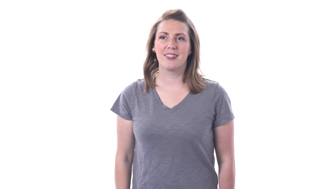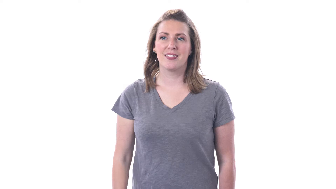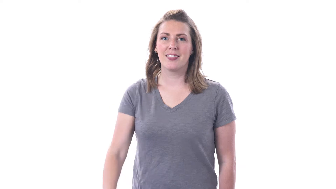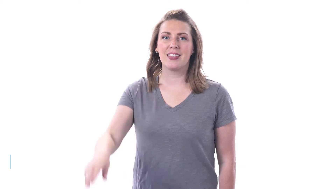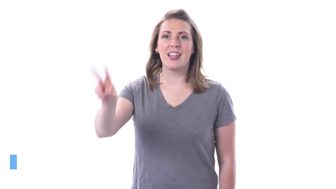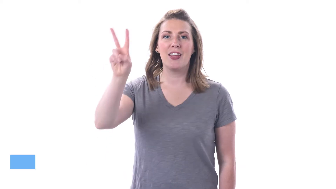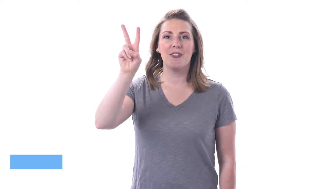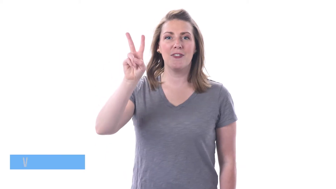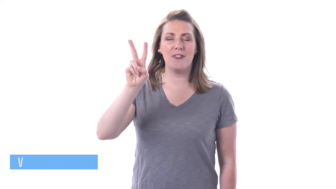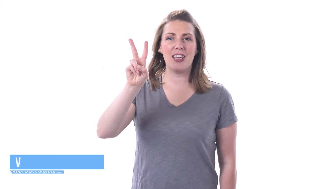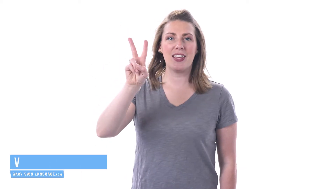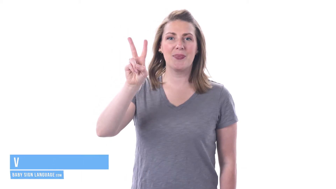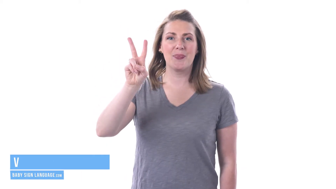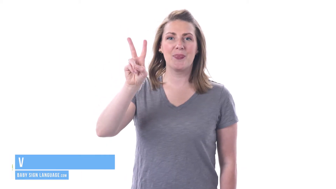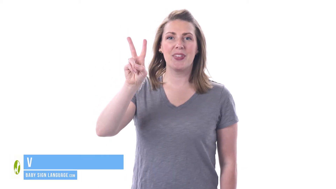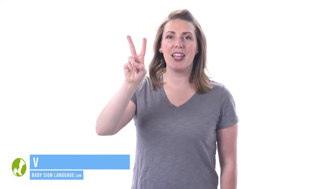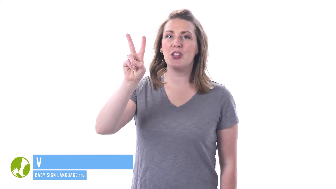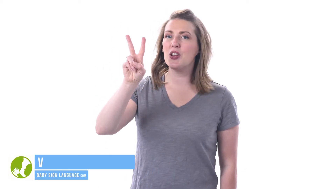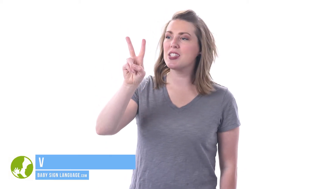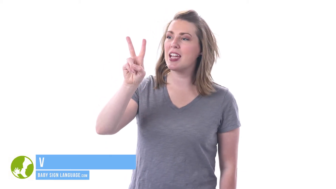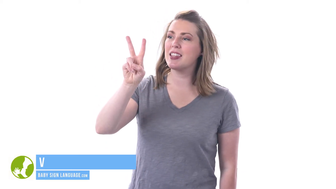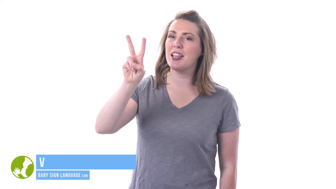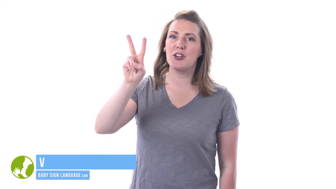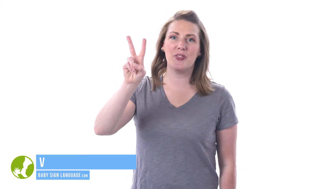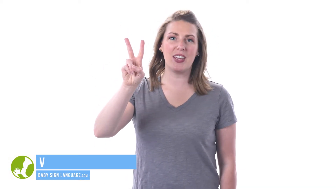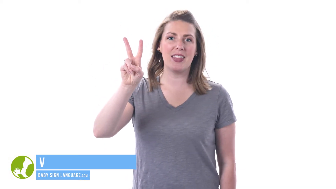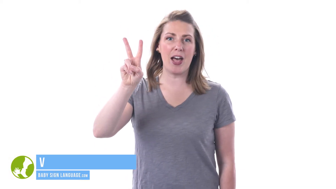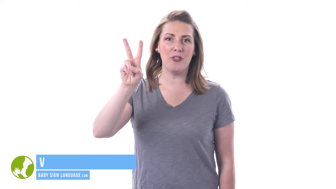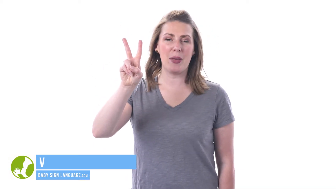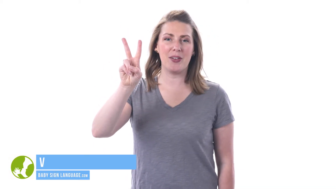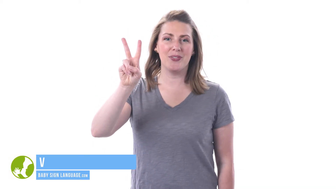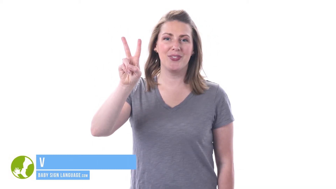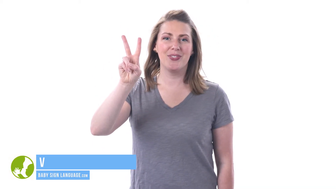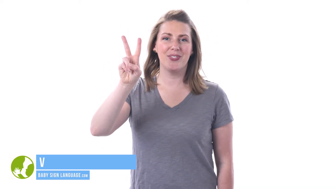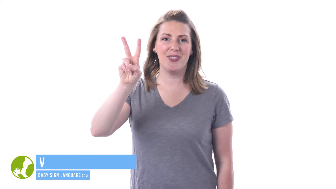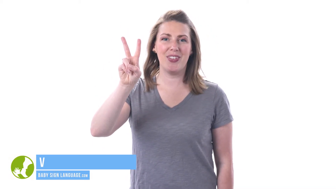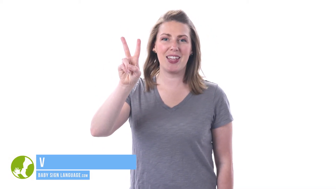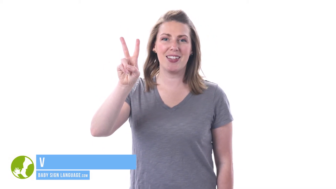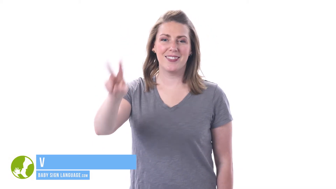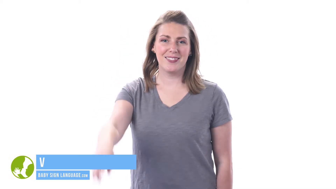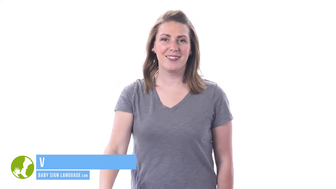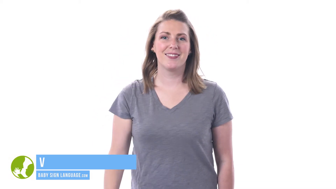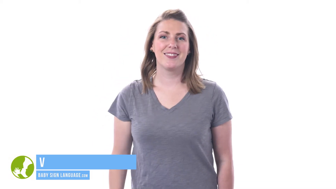V